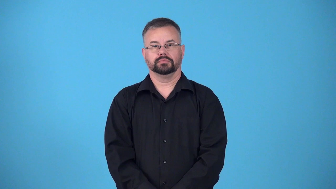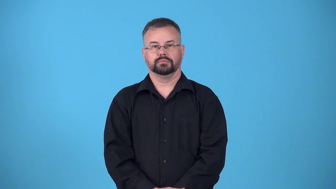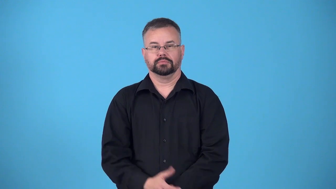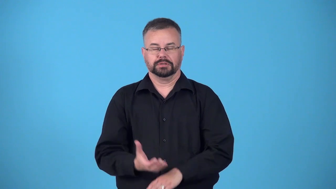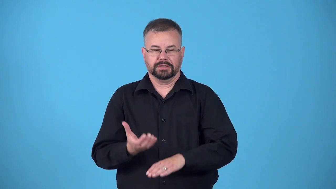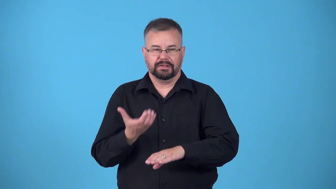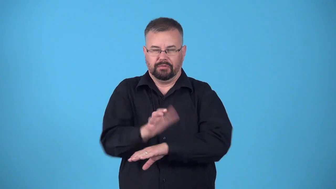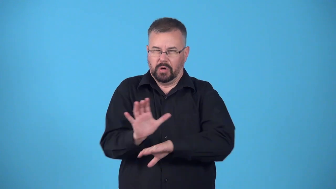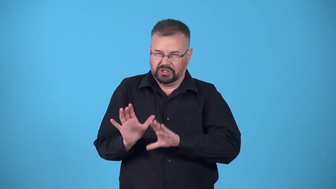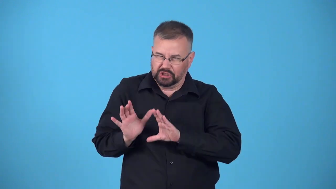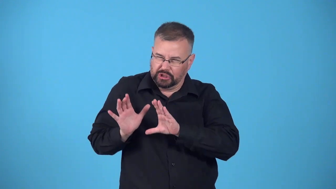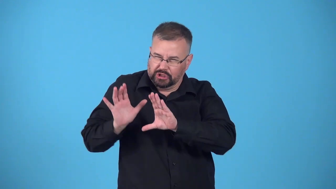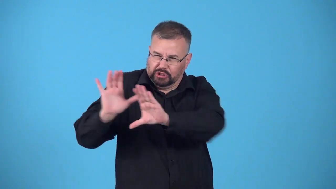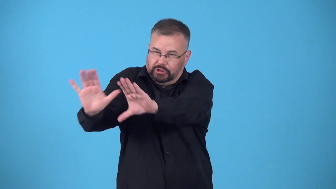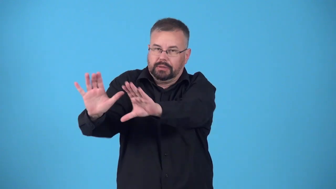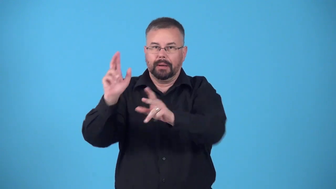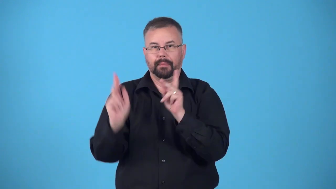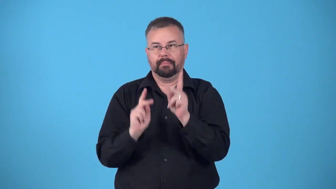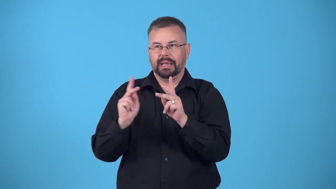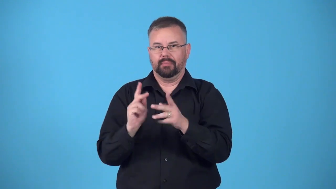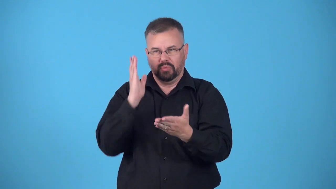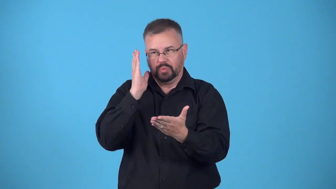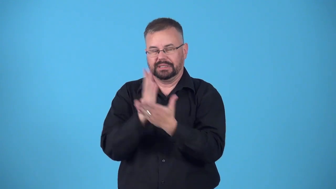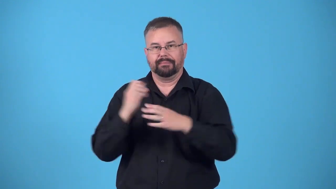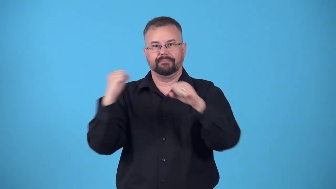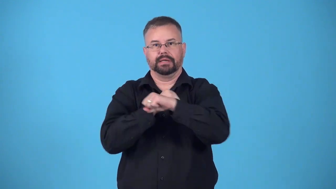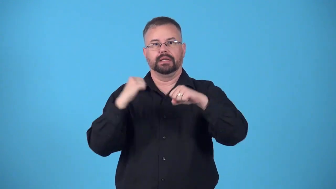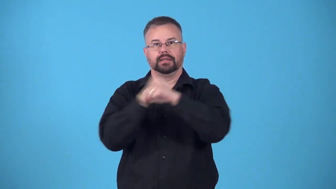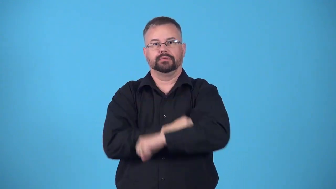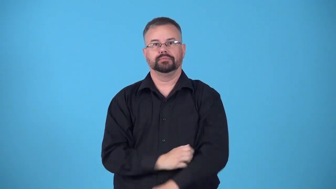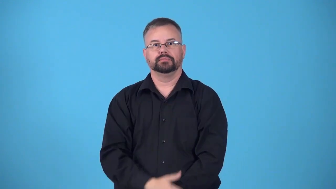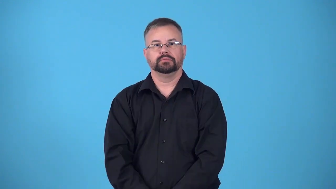repulse